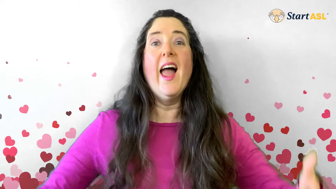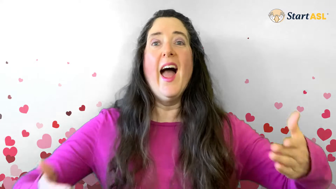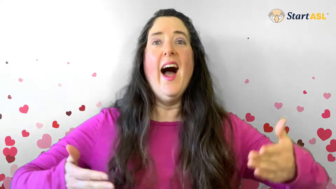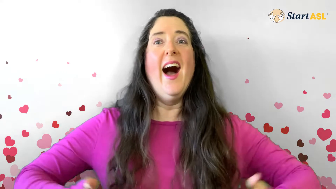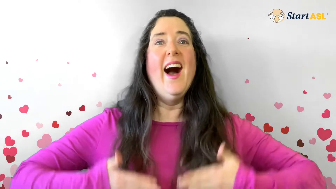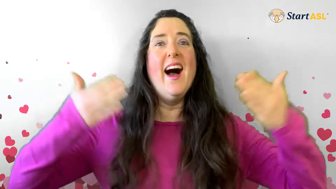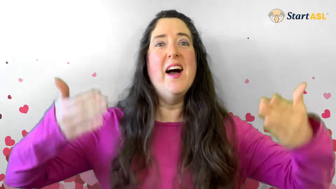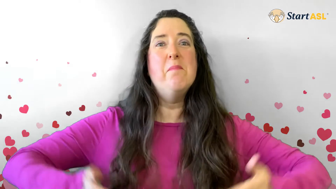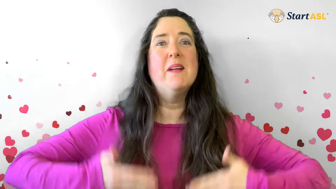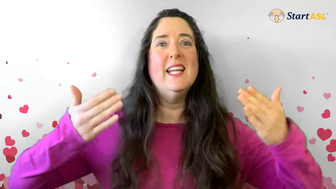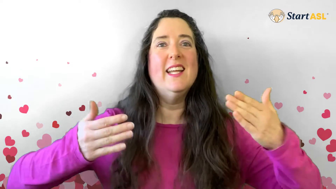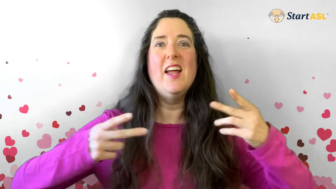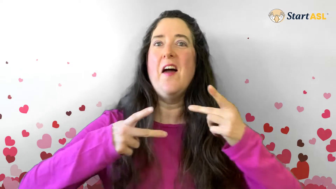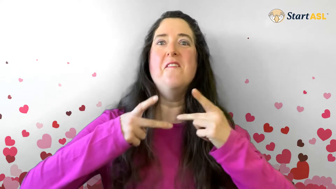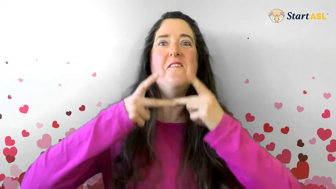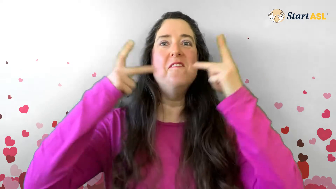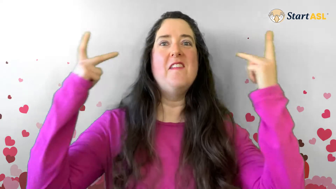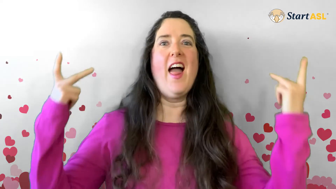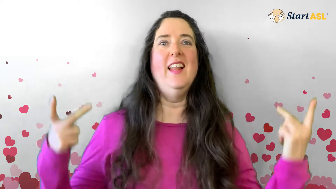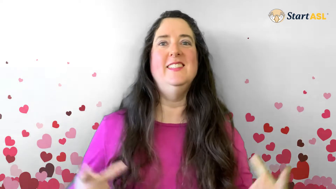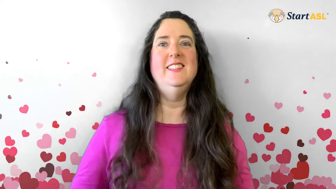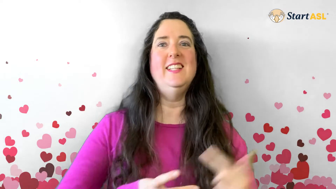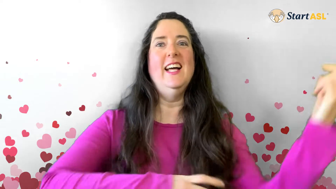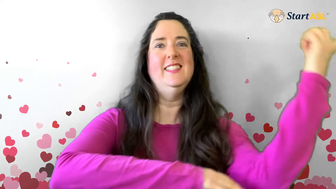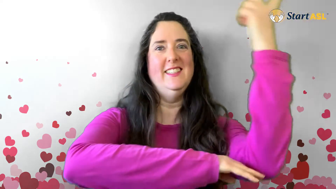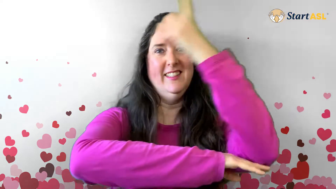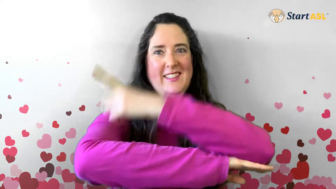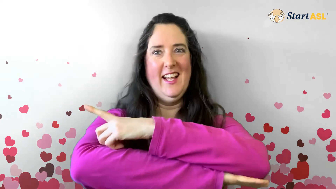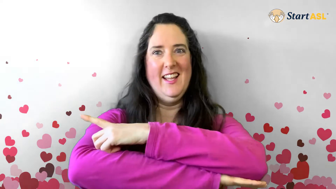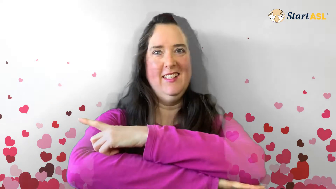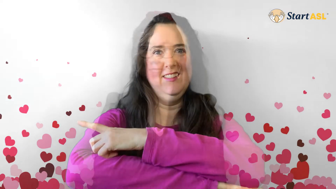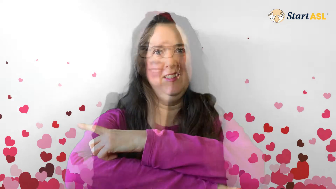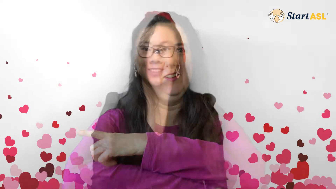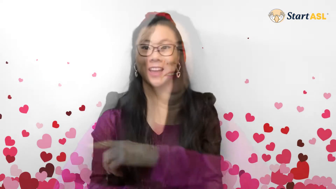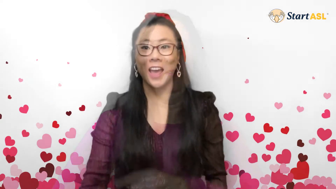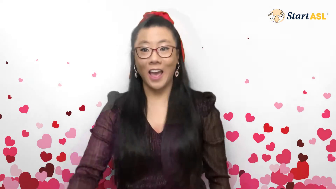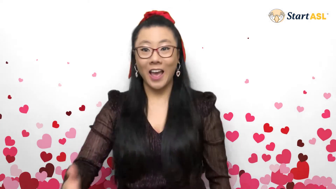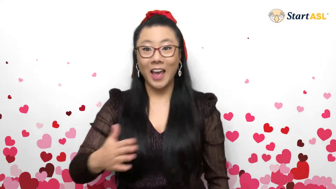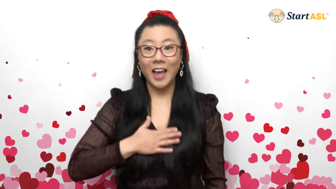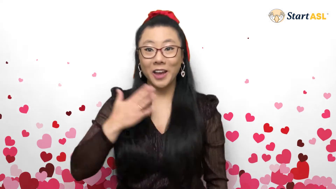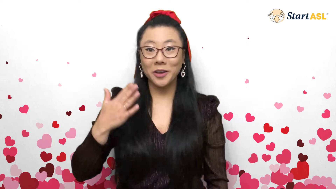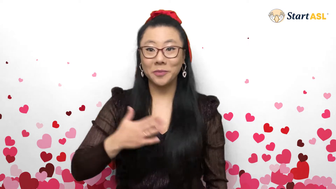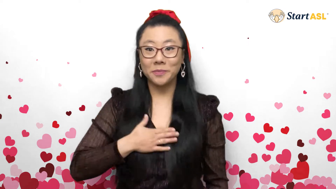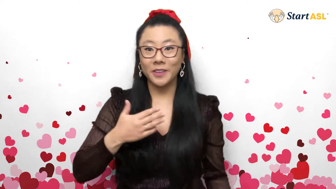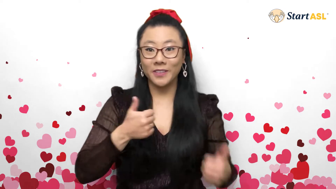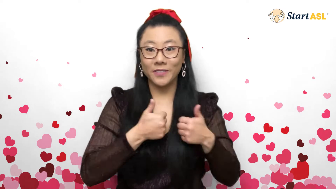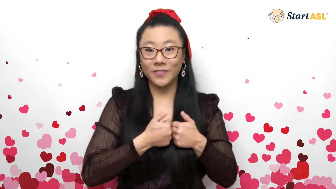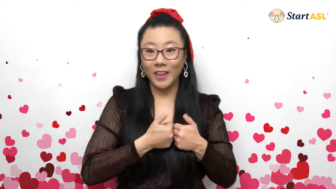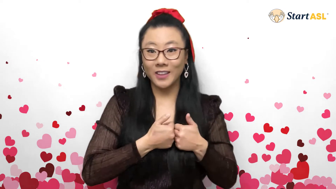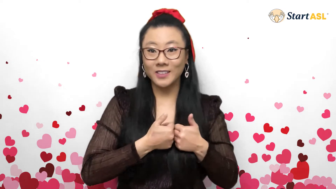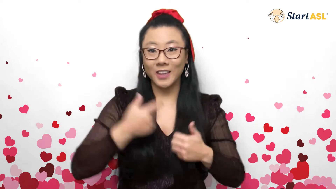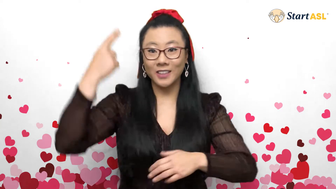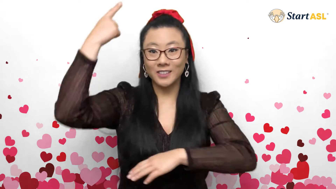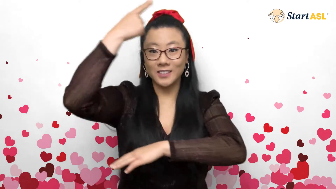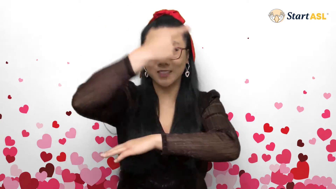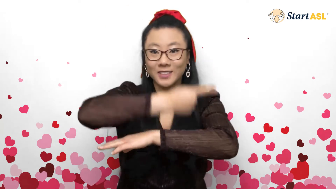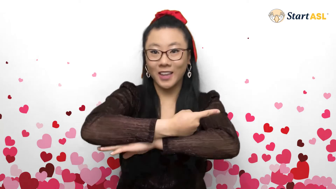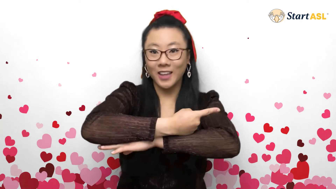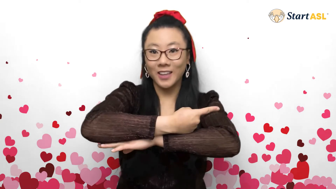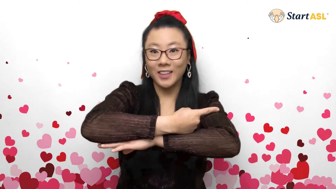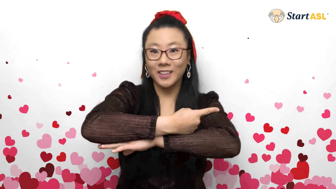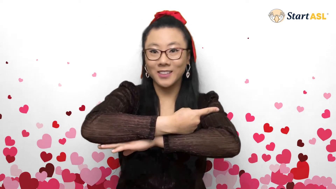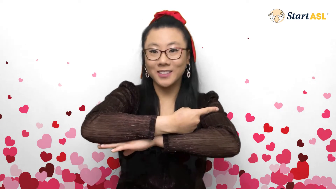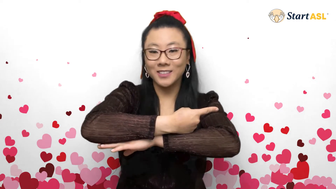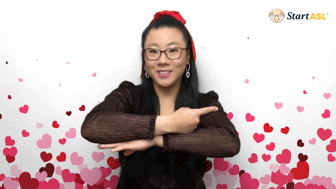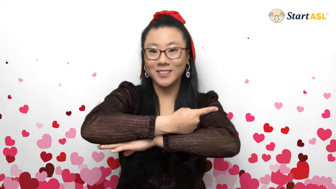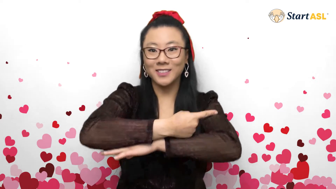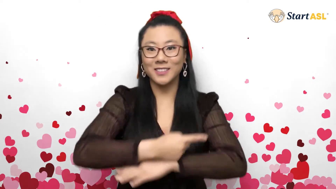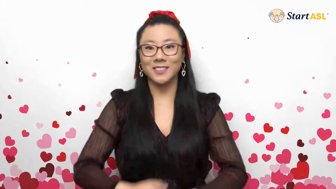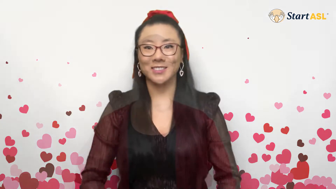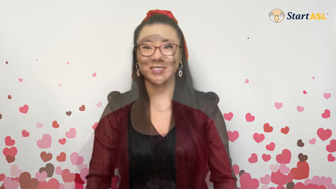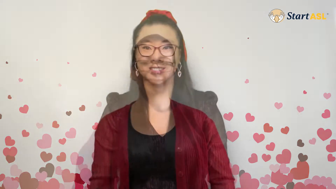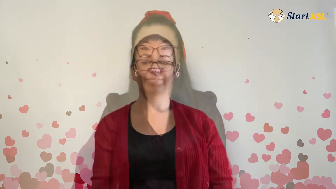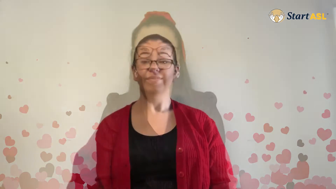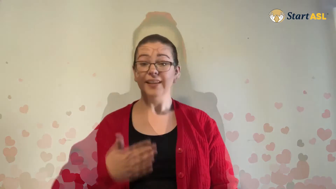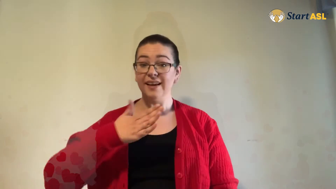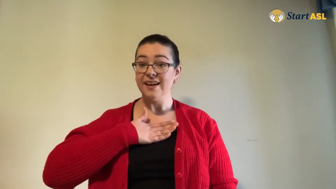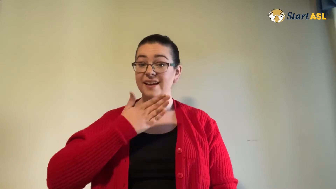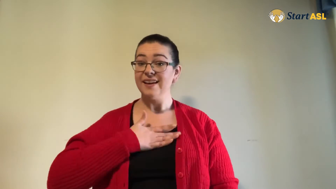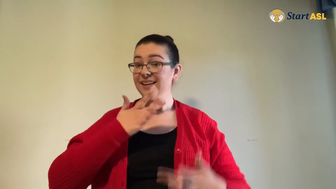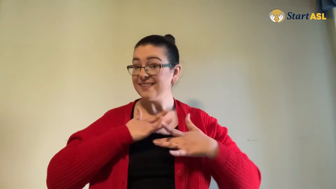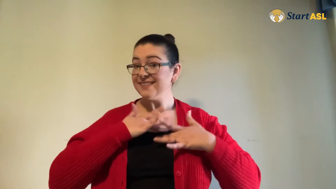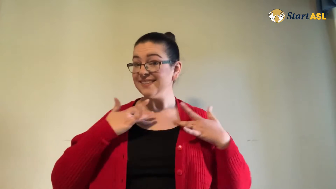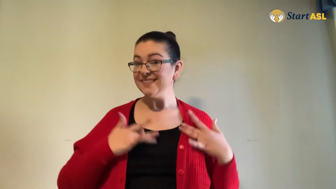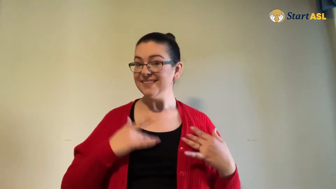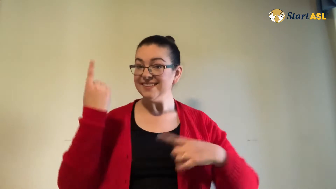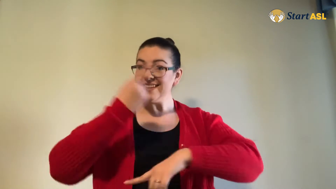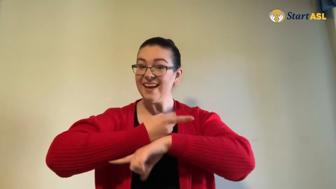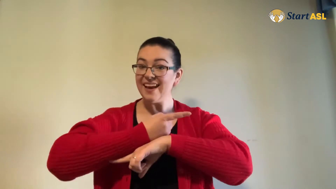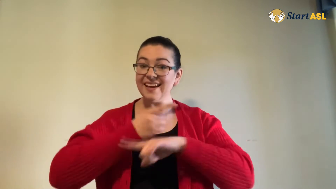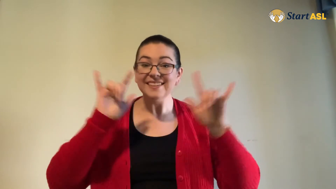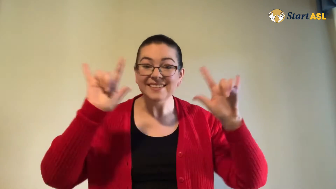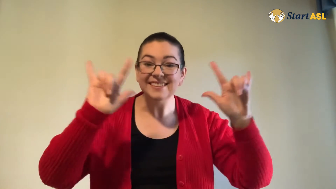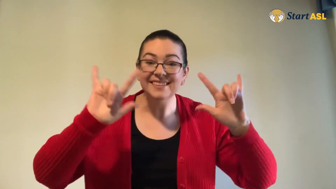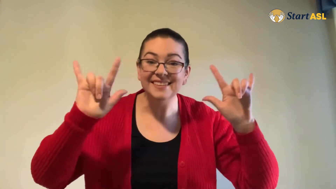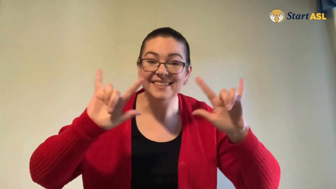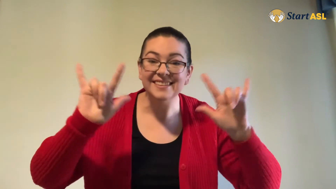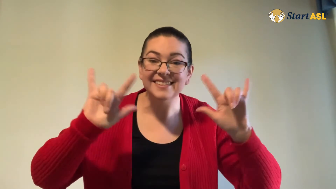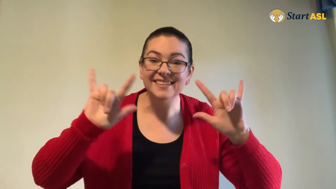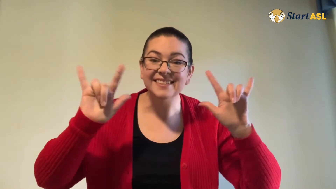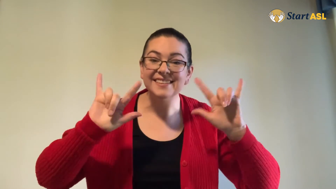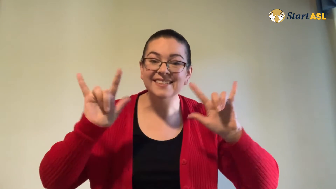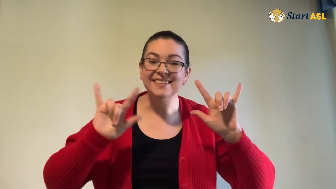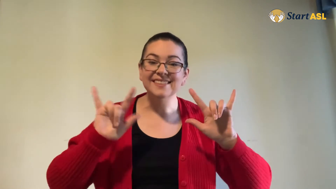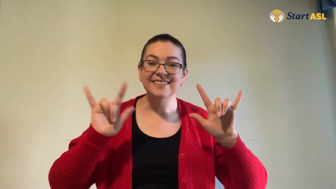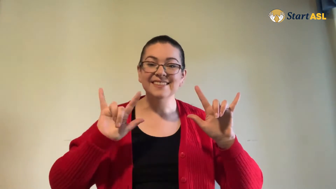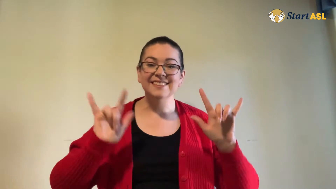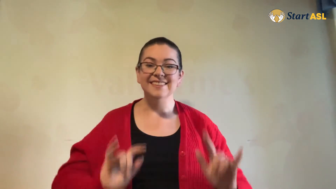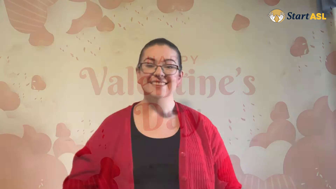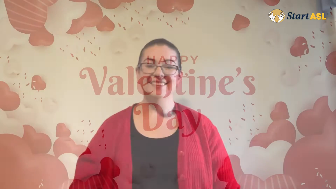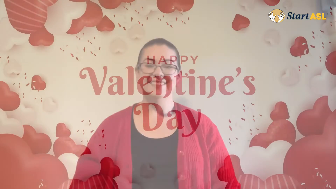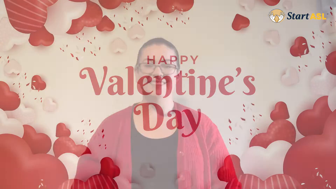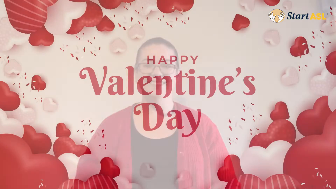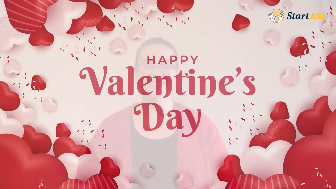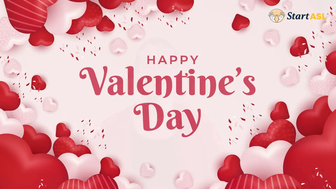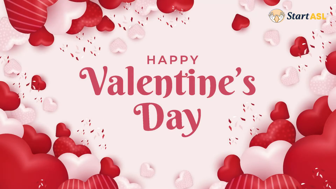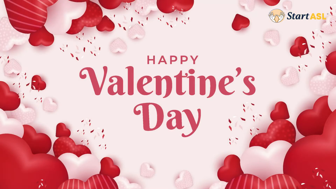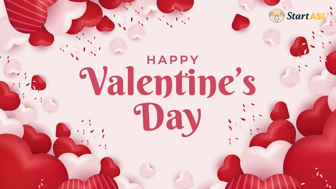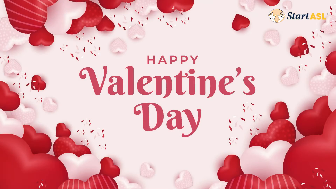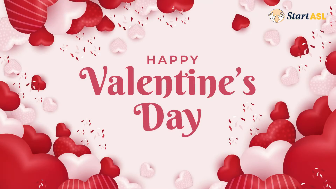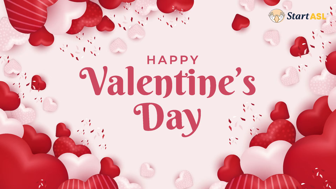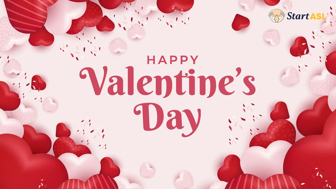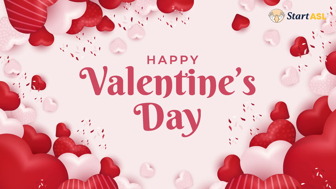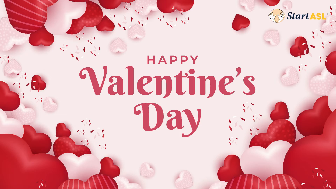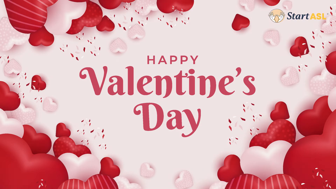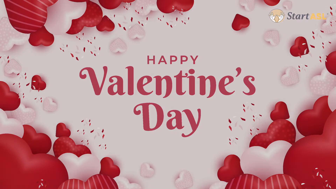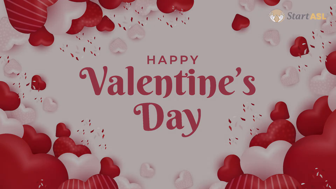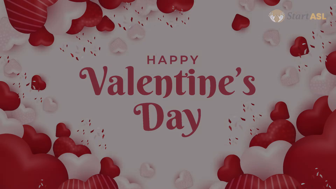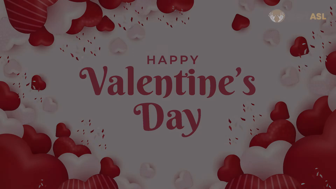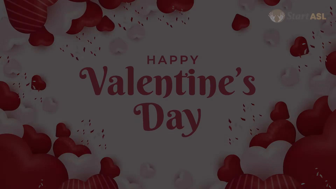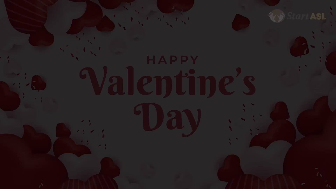Happy Valentine's Day